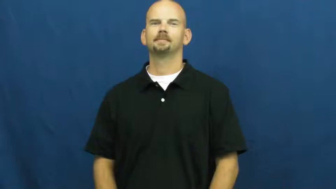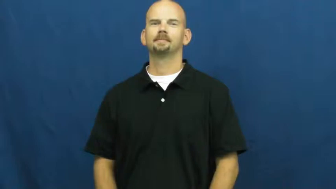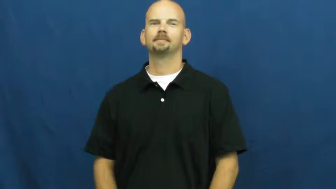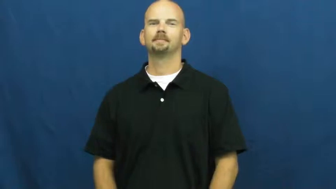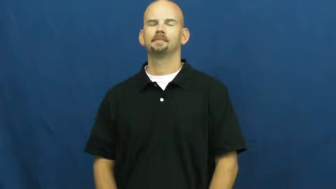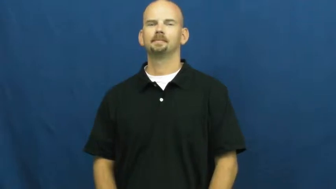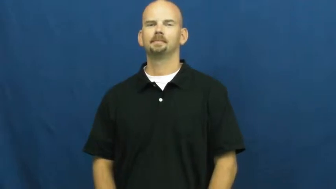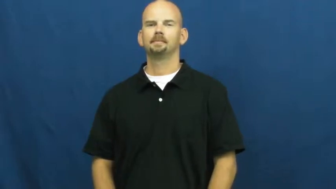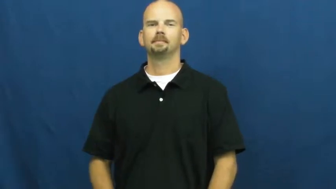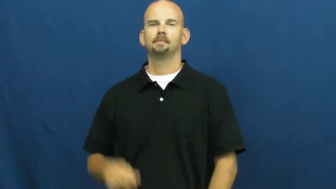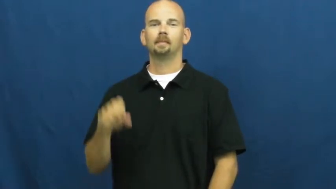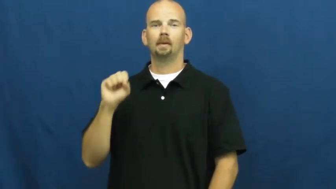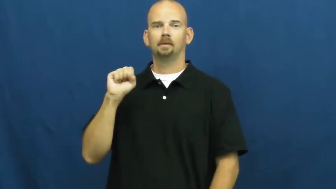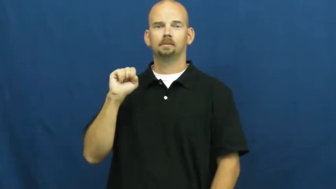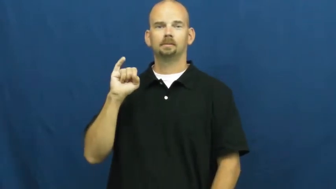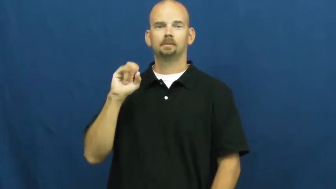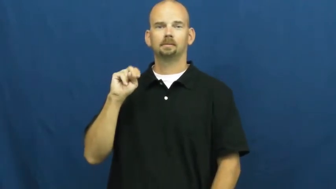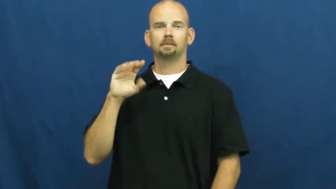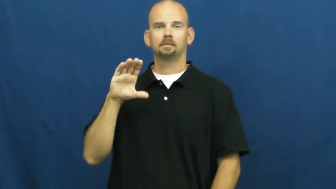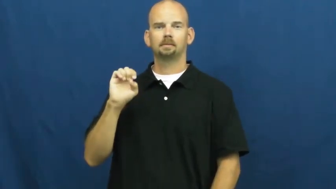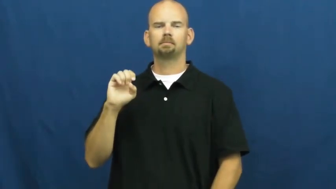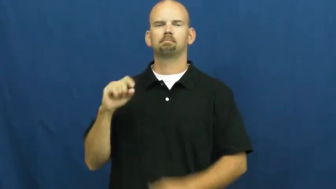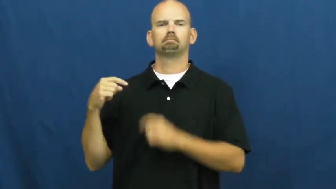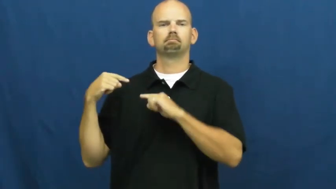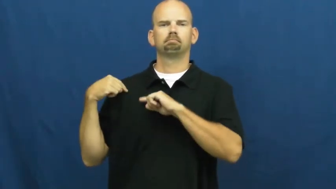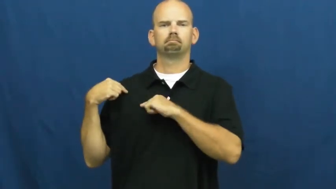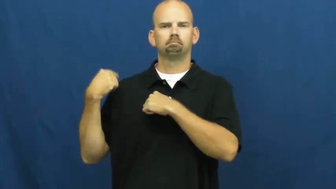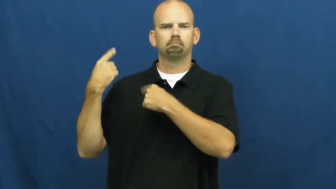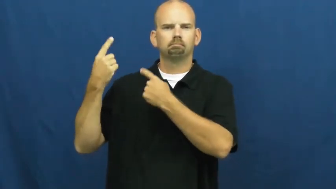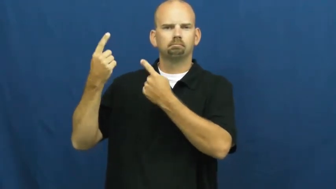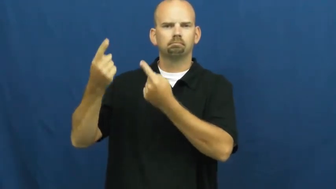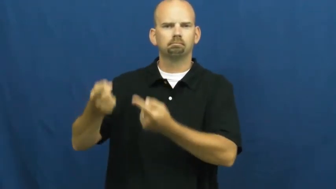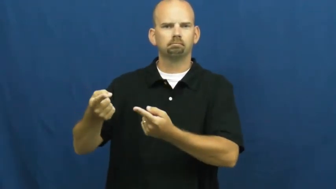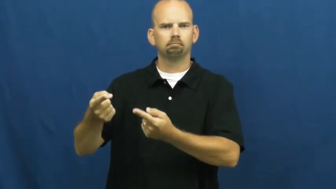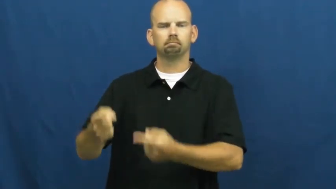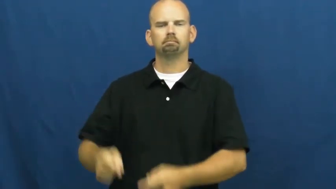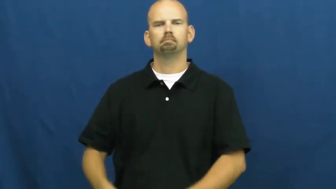since